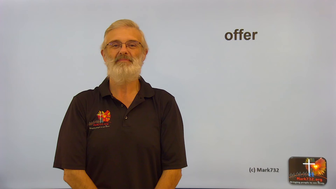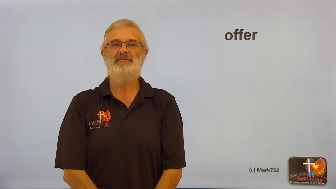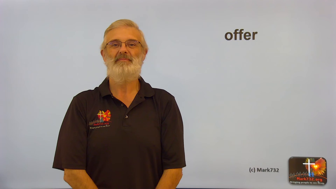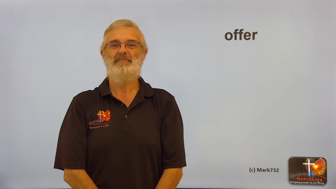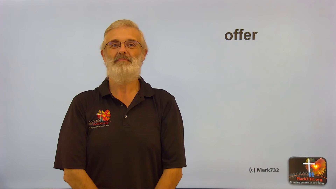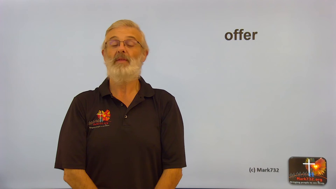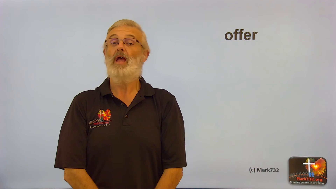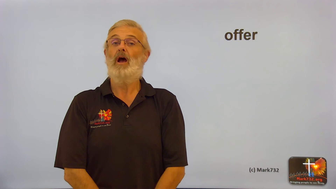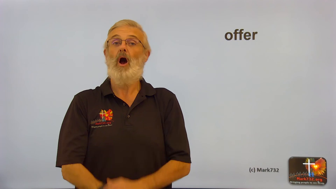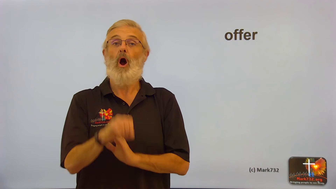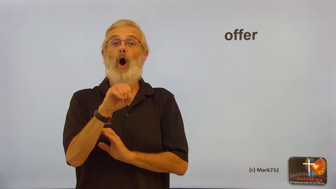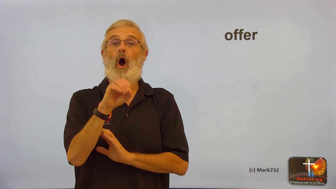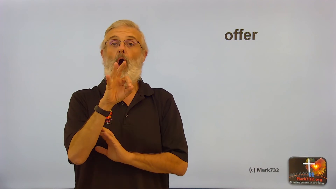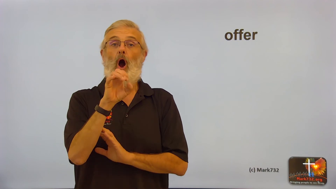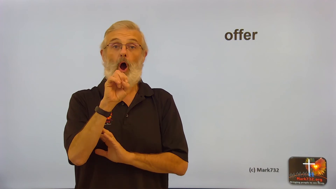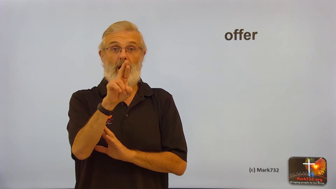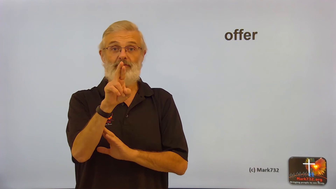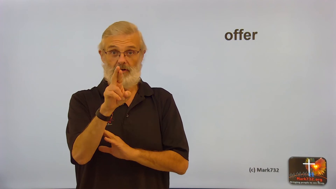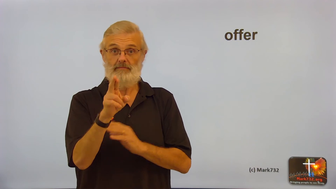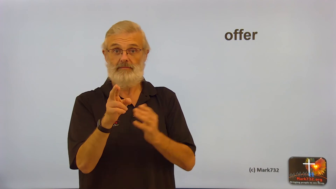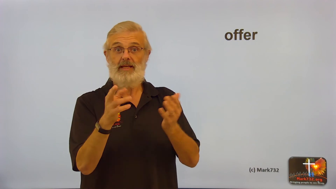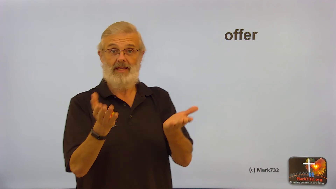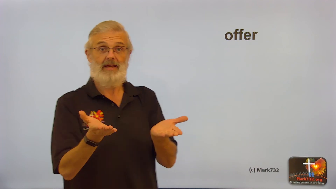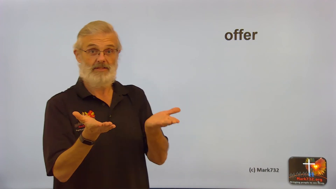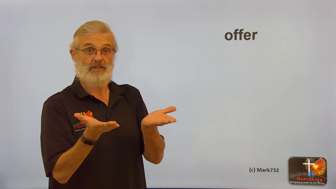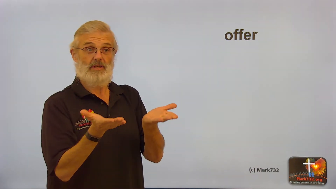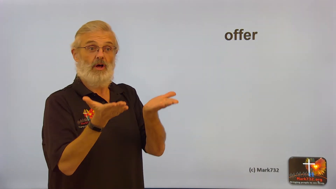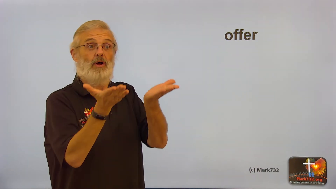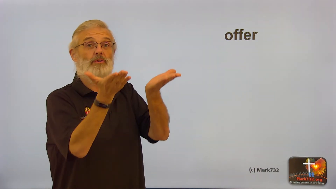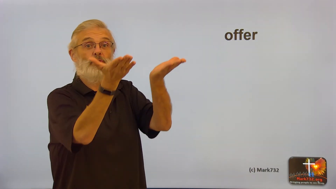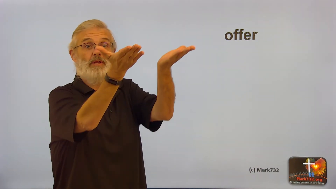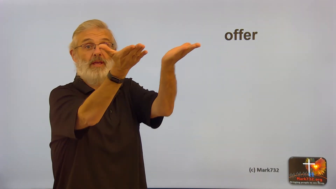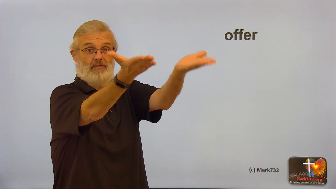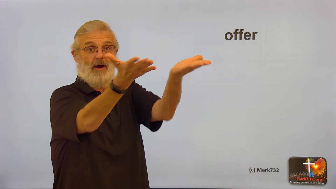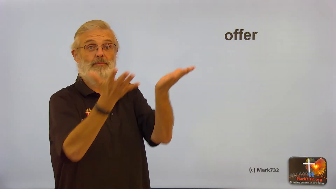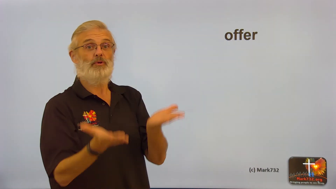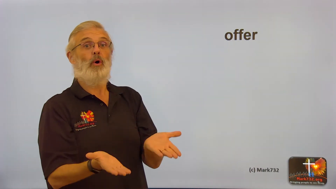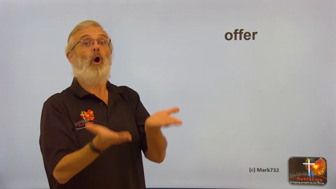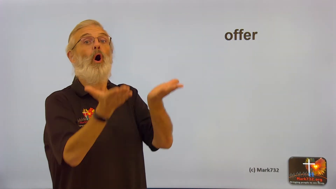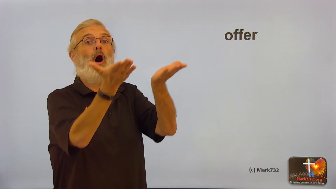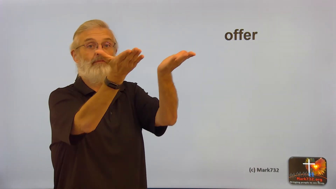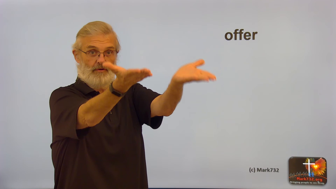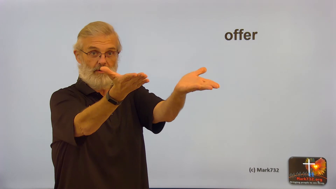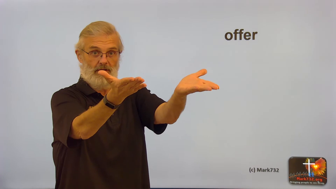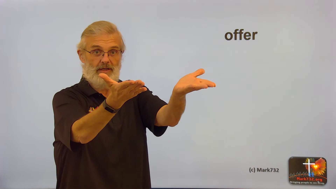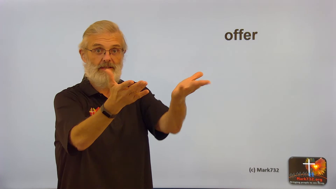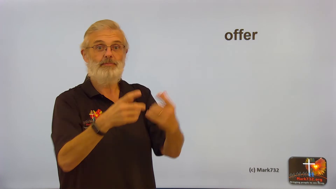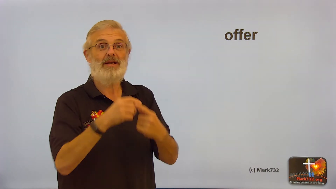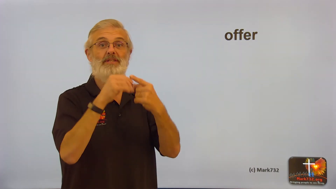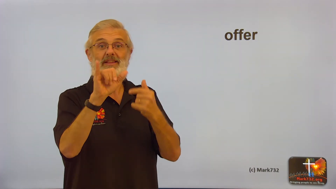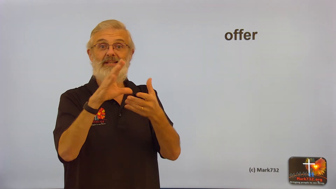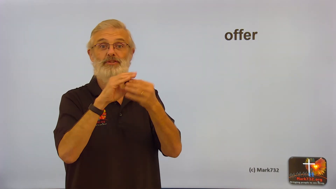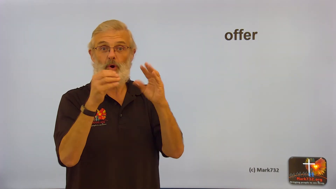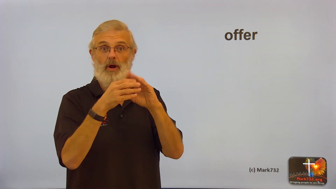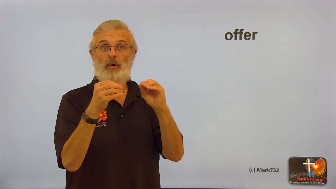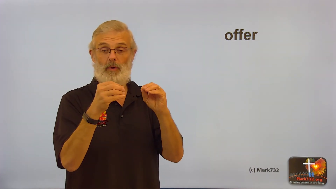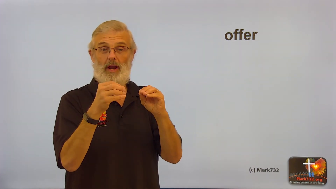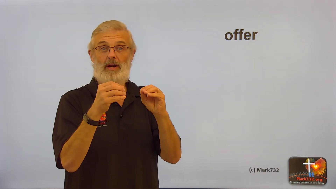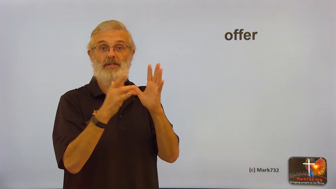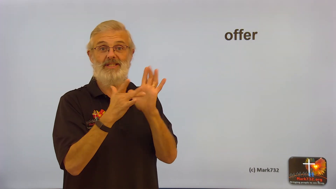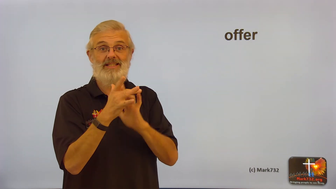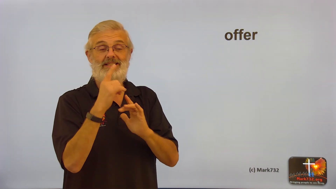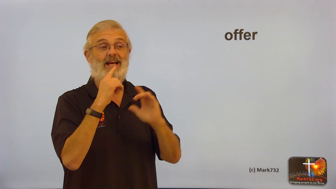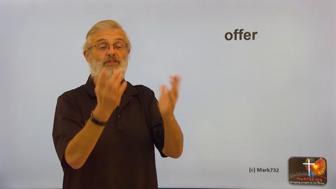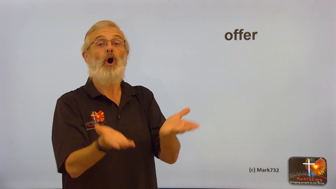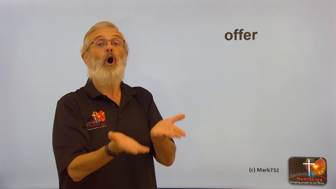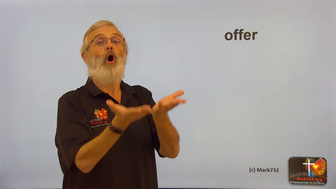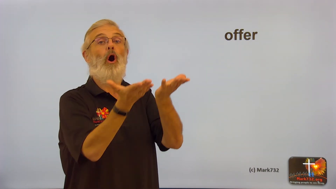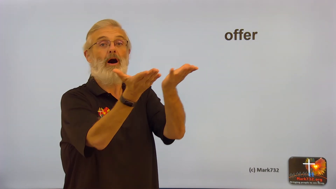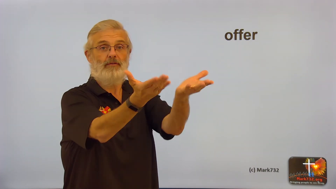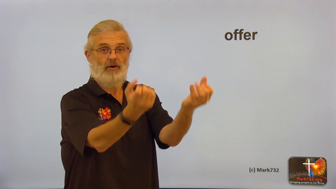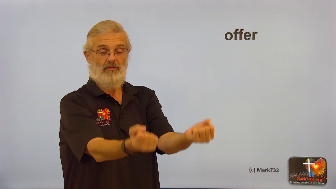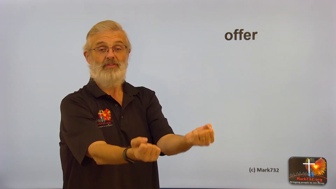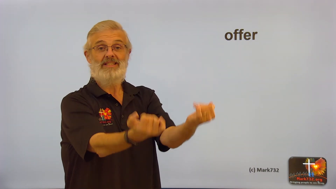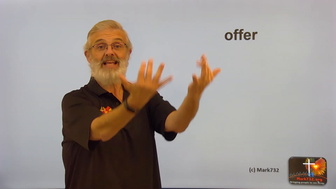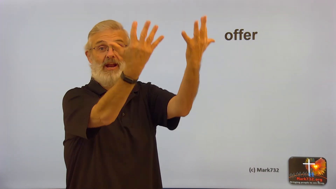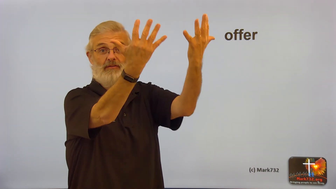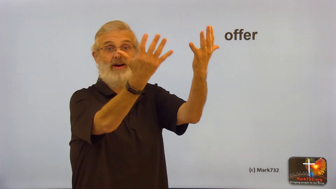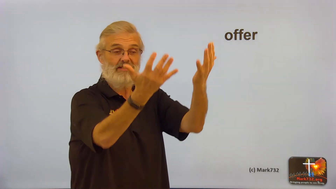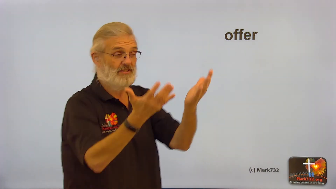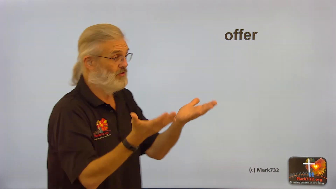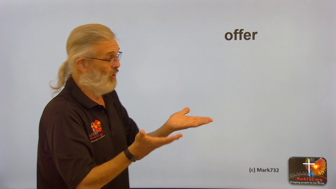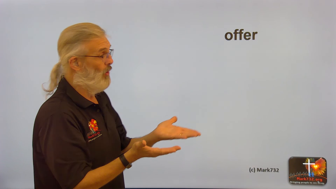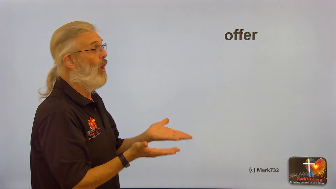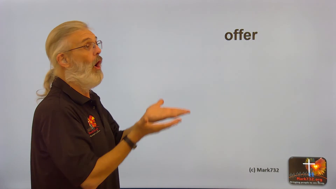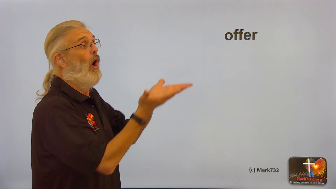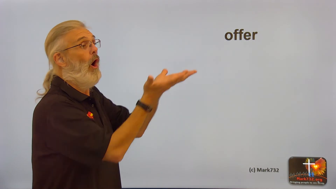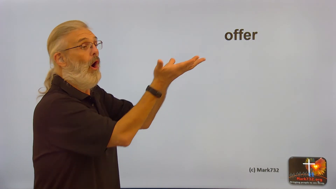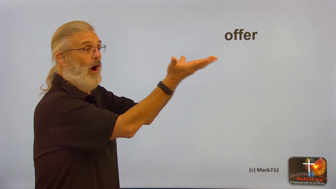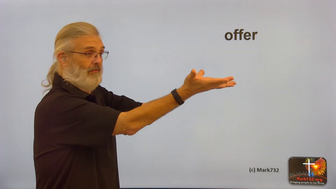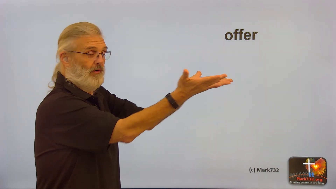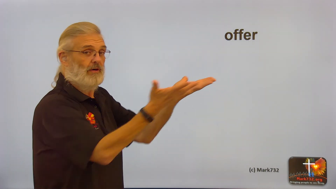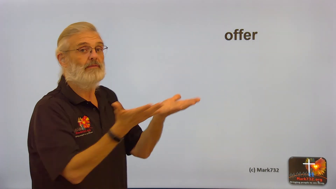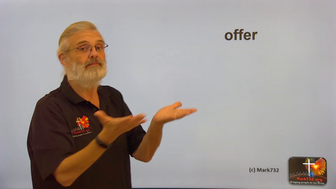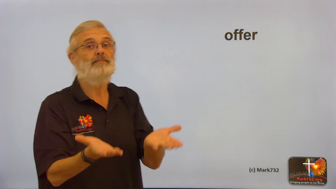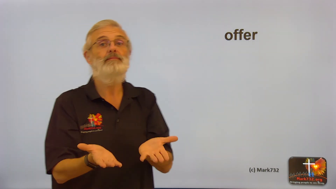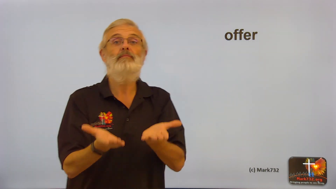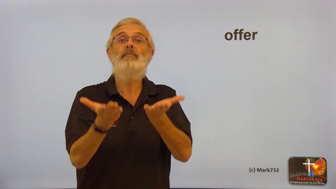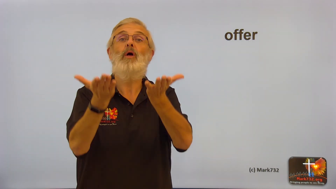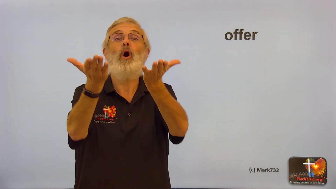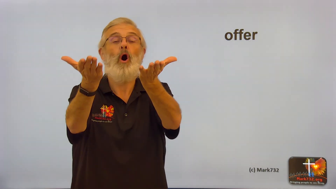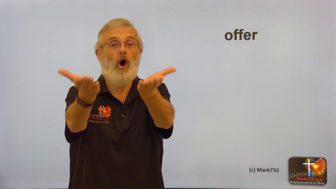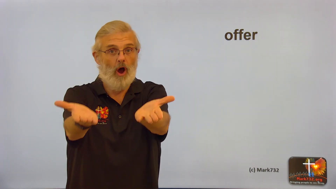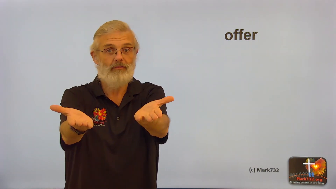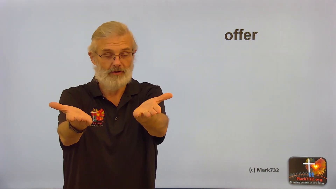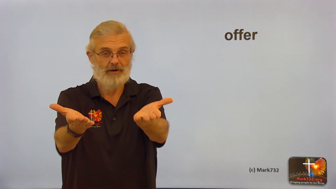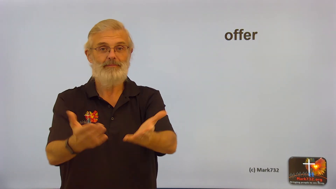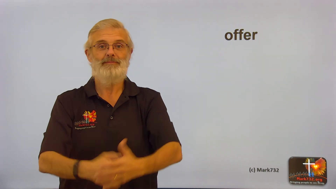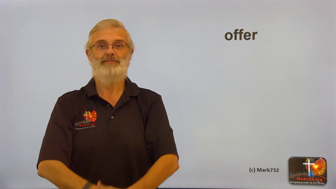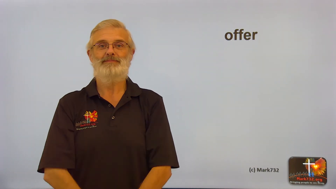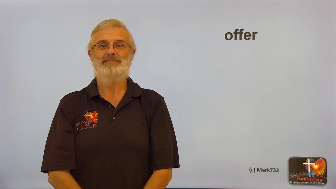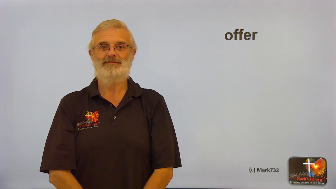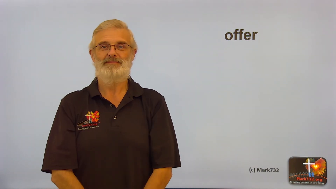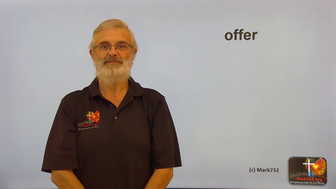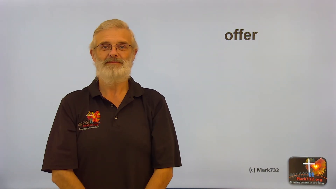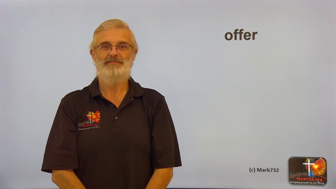offer